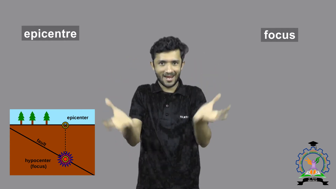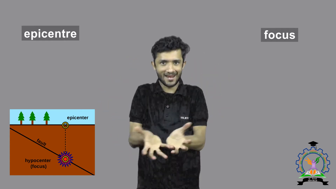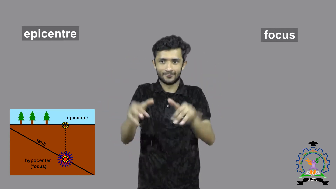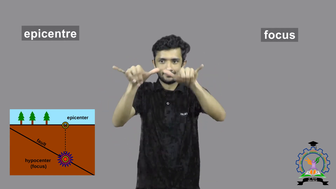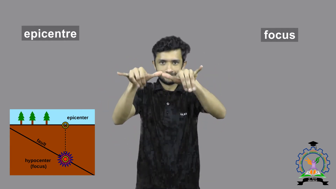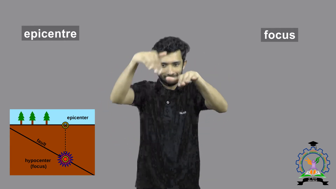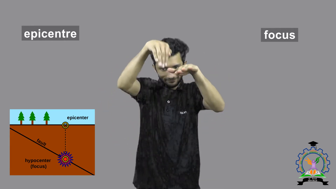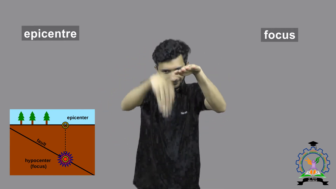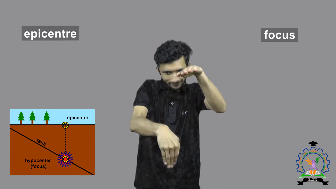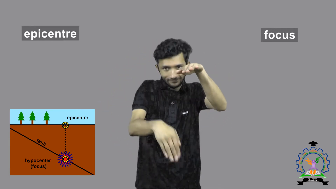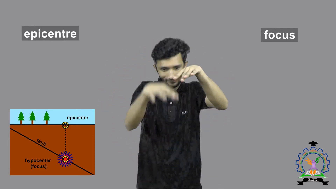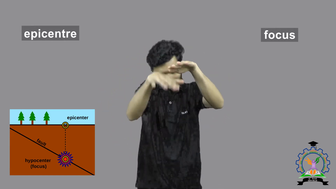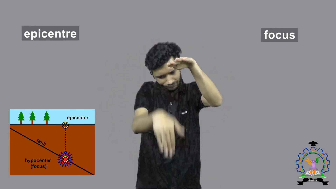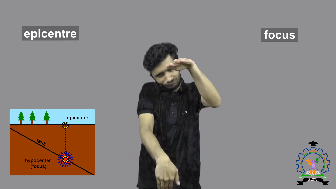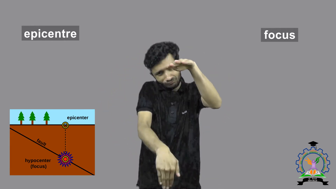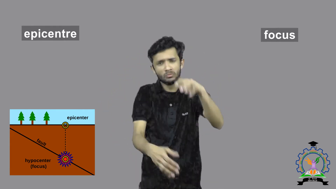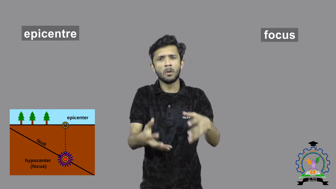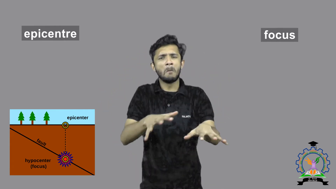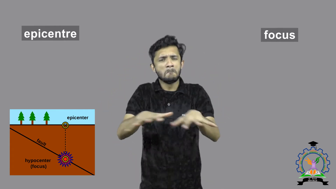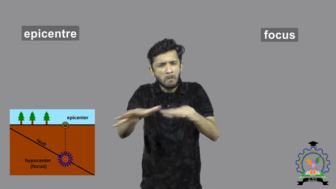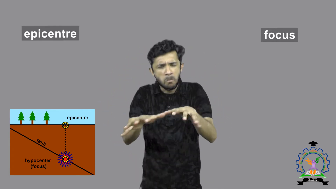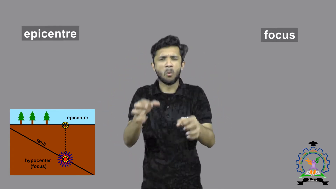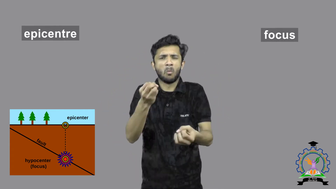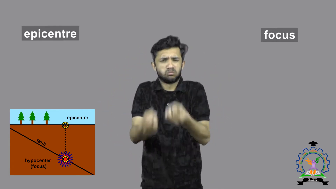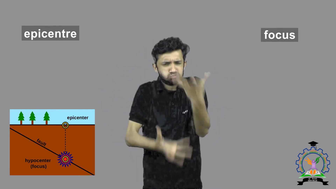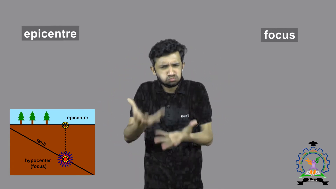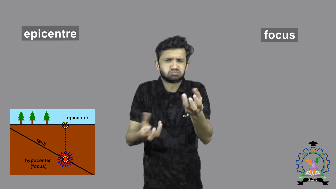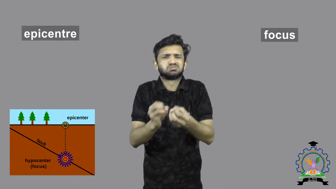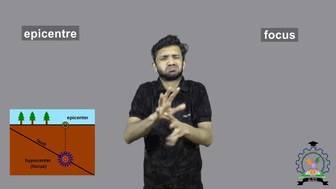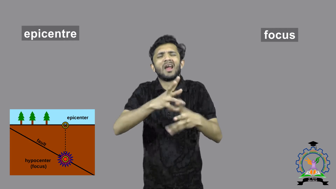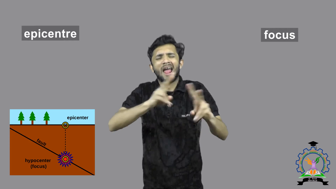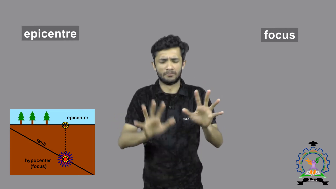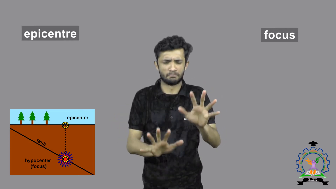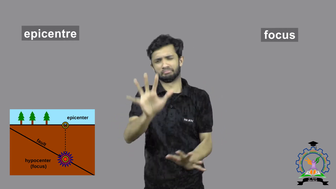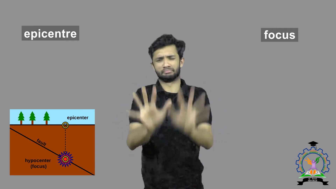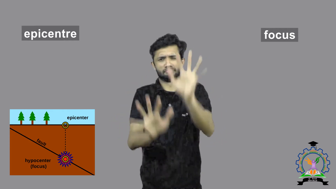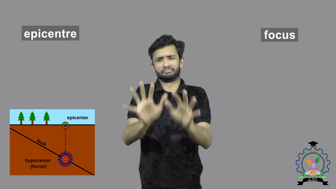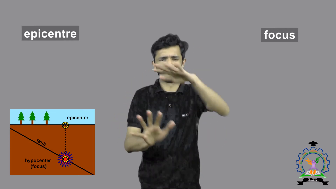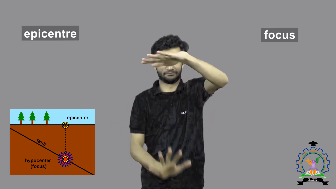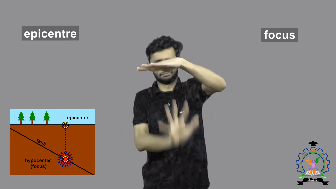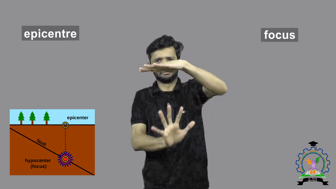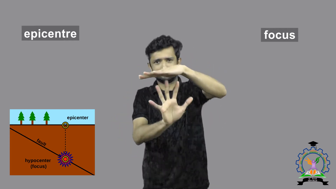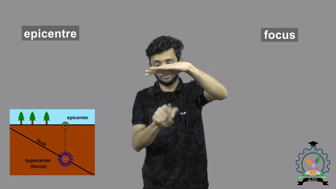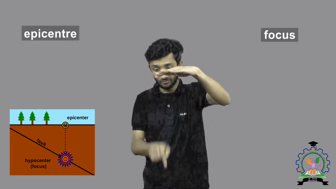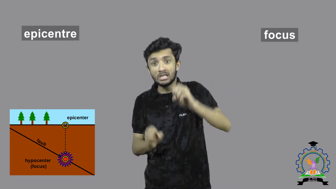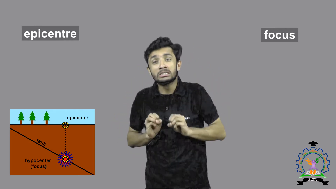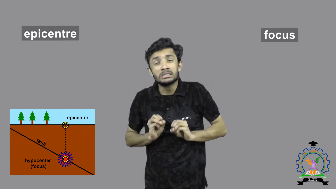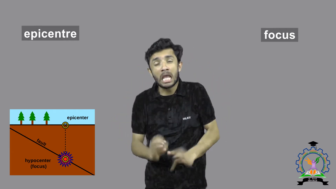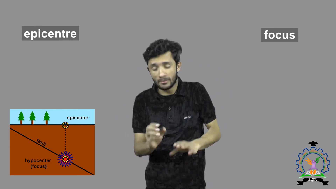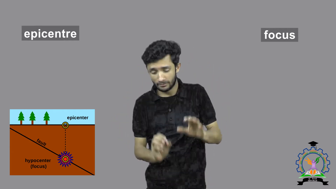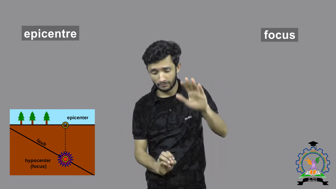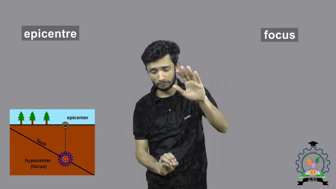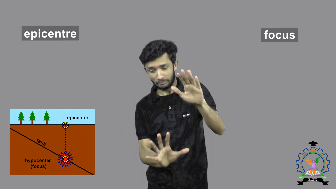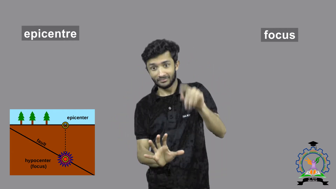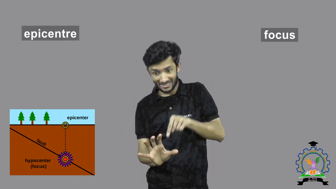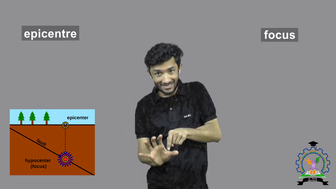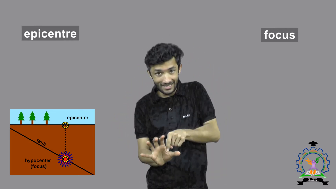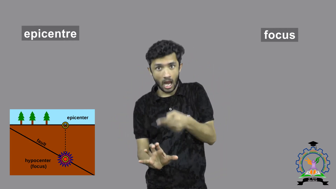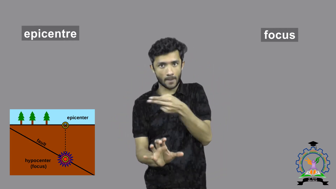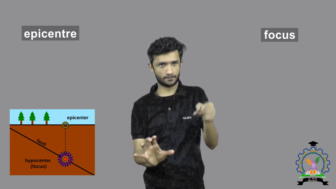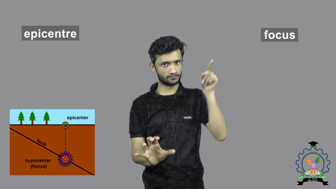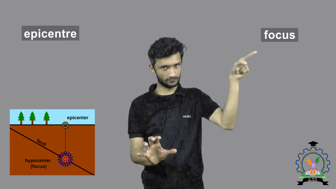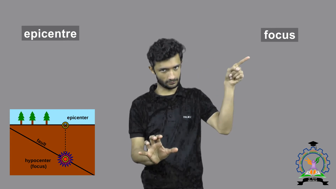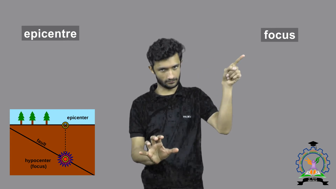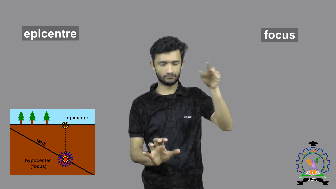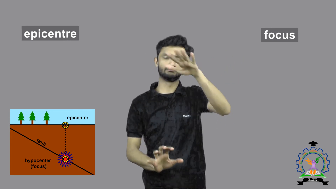focus and epicentre